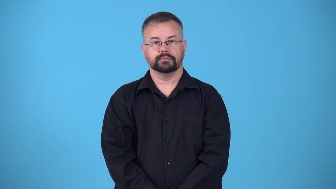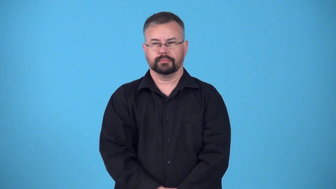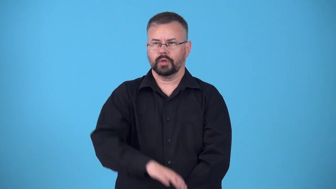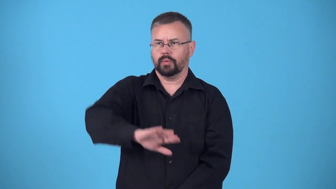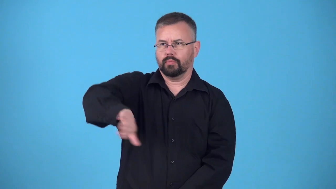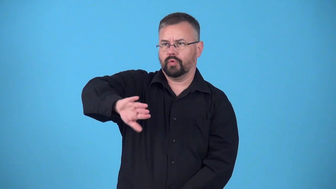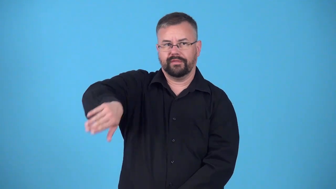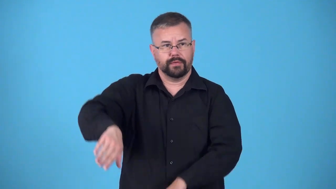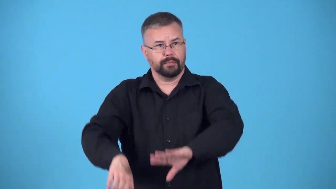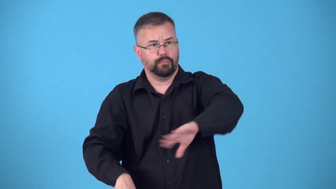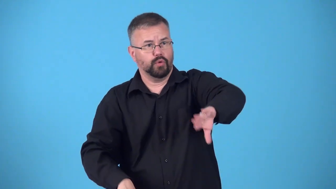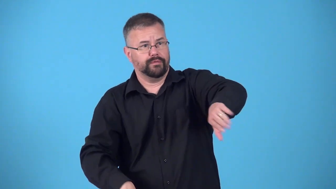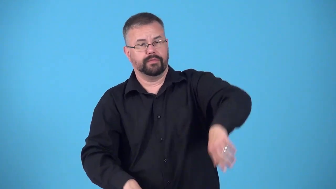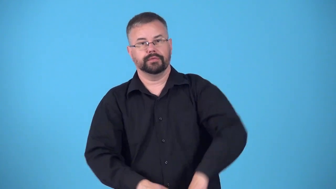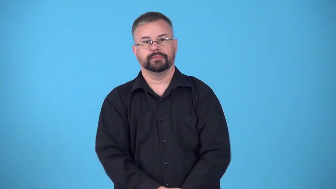stand aside, step aside, move out of the way